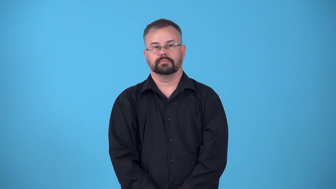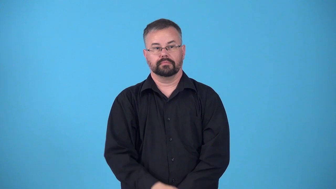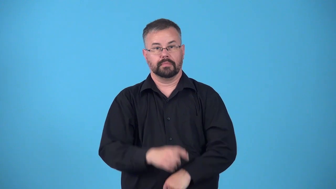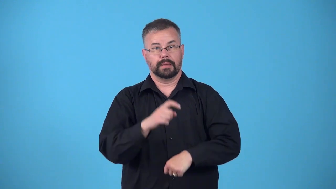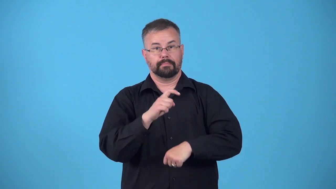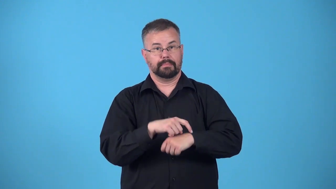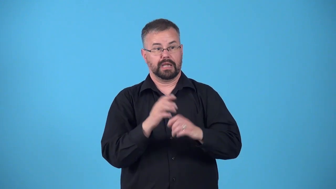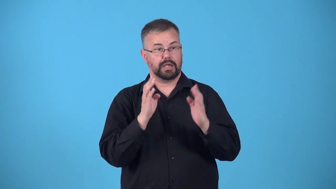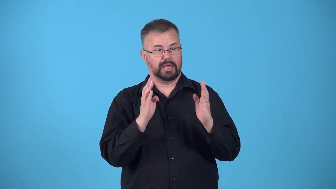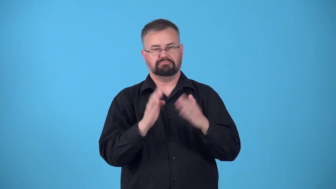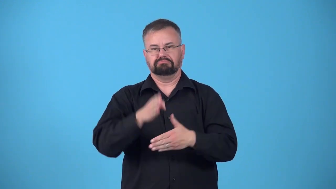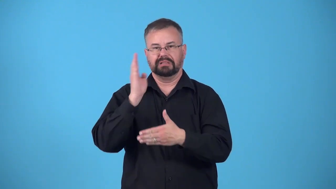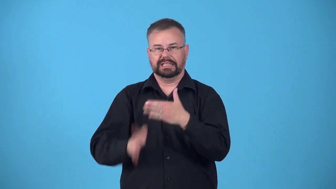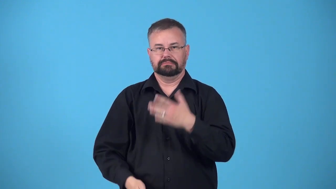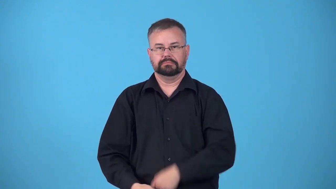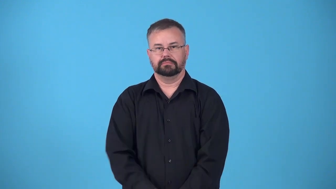usher out time or event